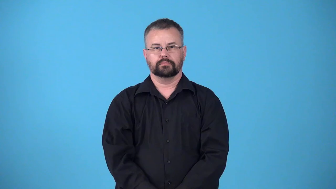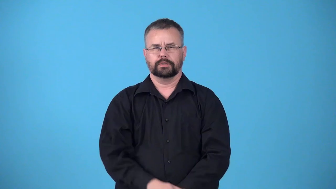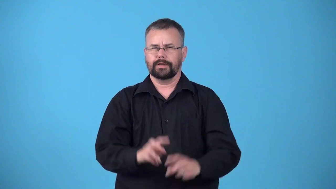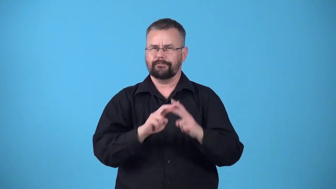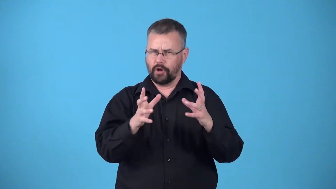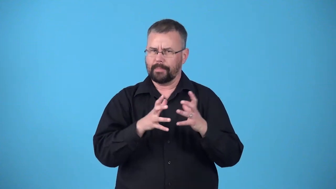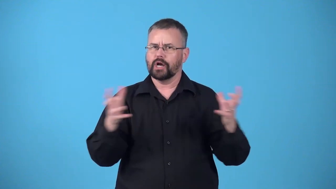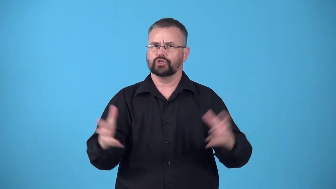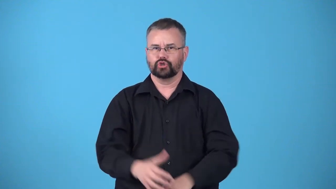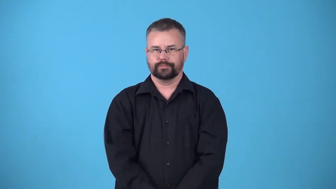big time